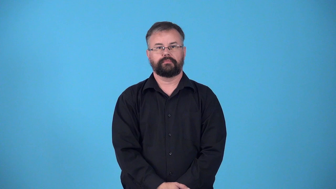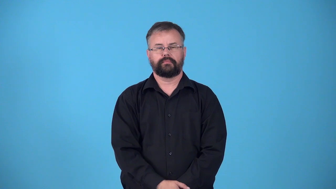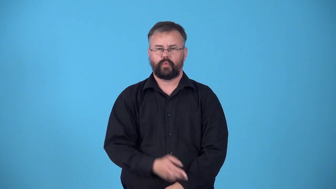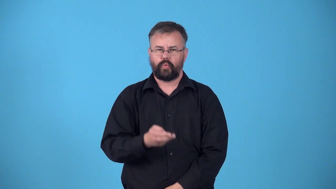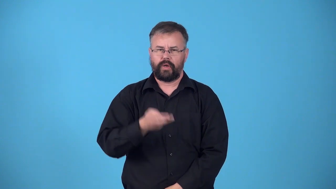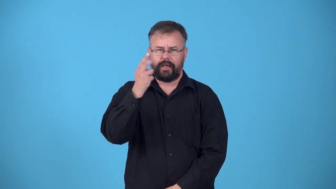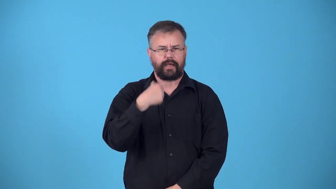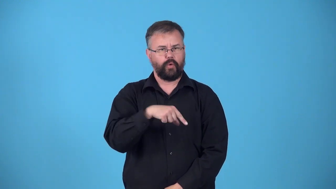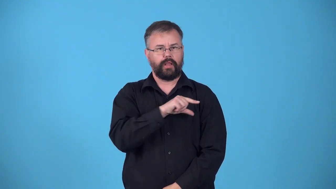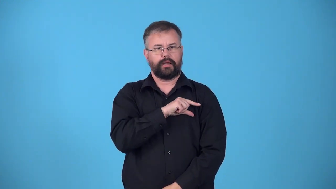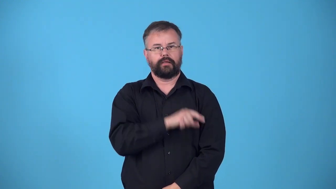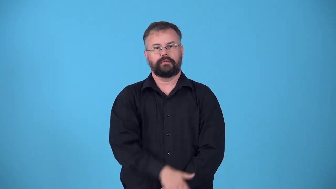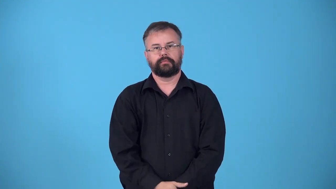polish